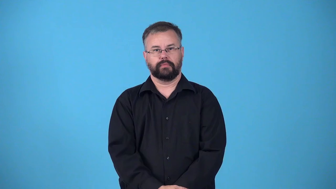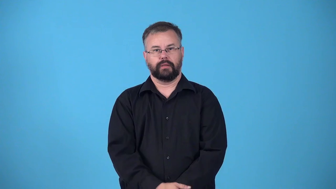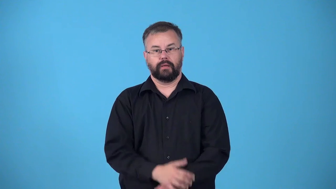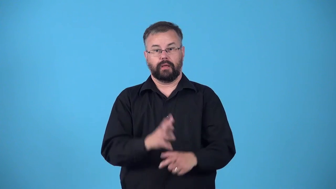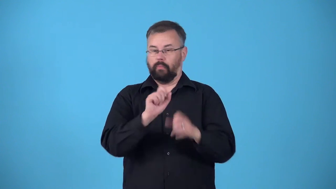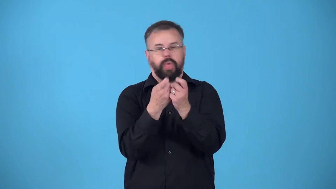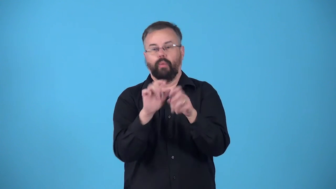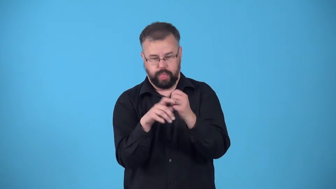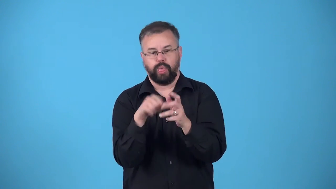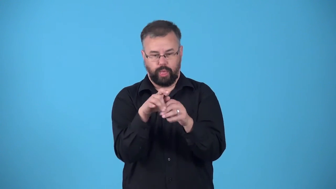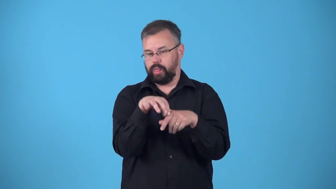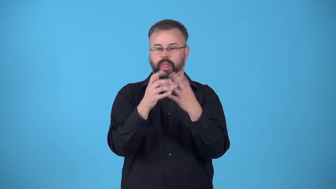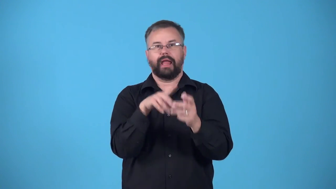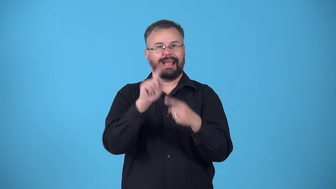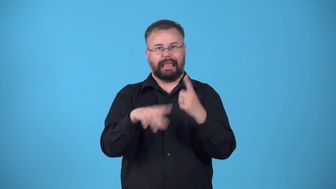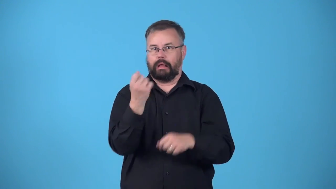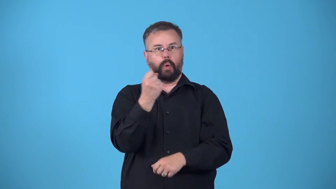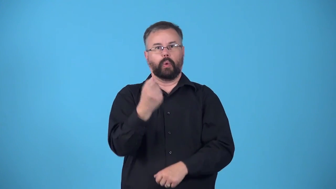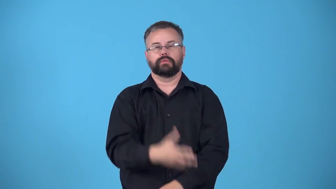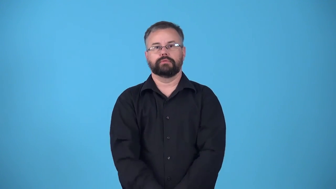fumble, fuss with